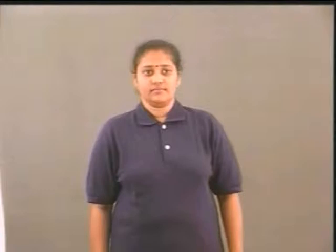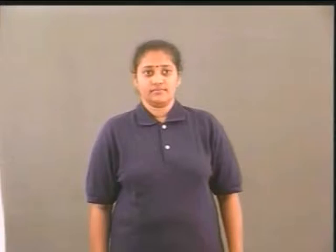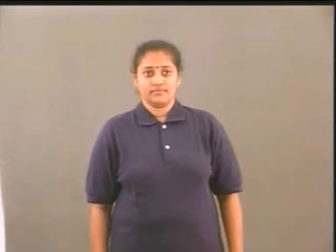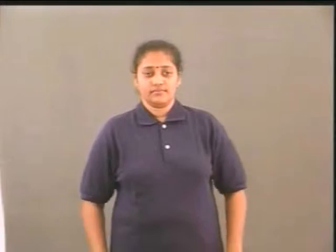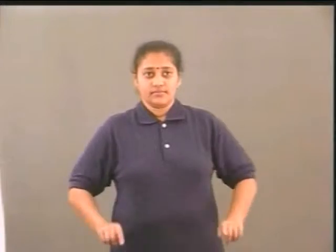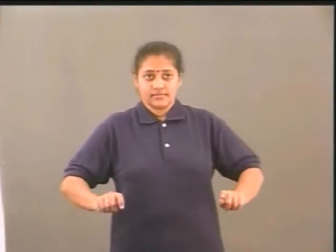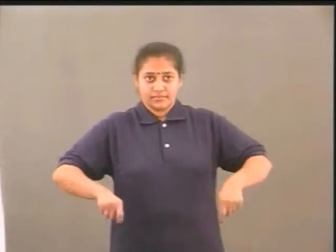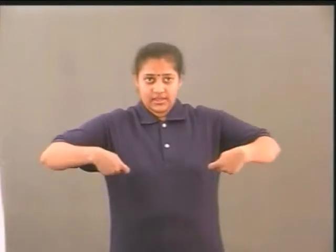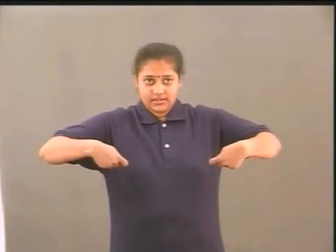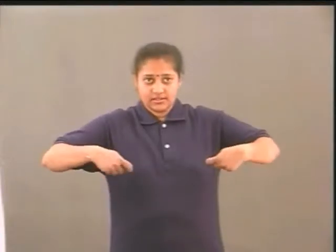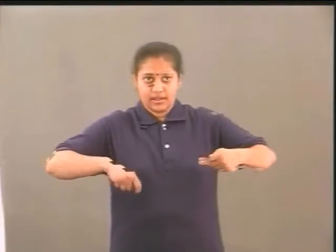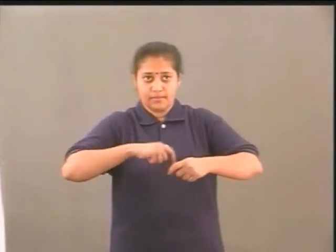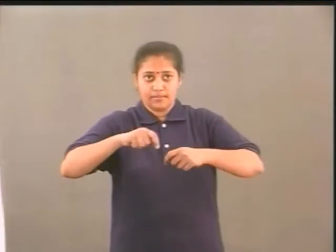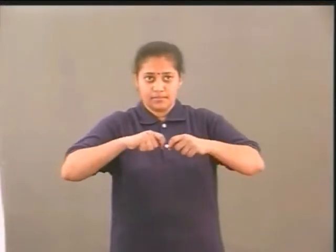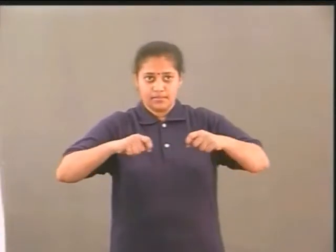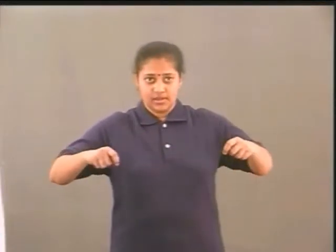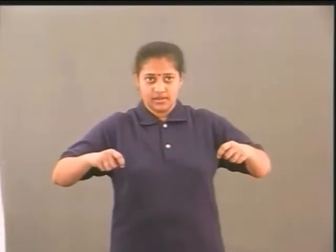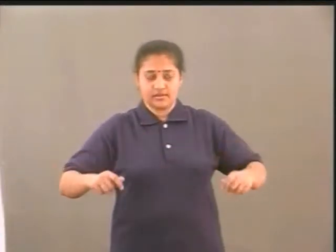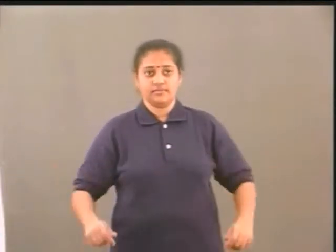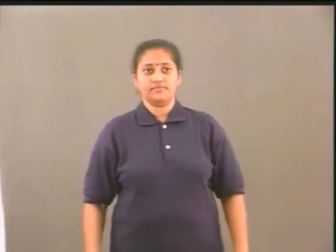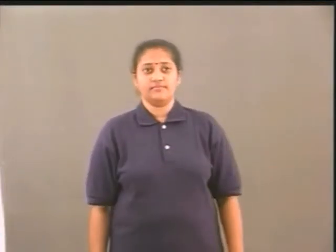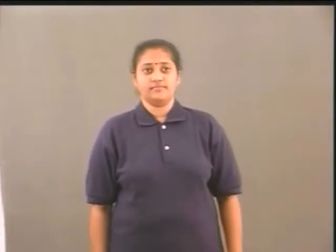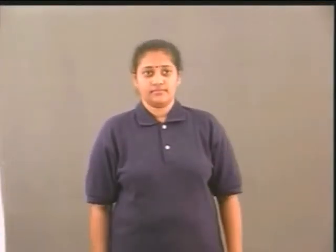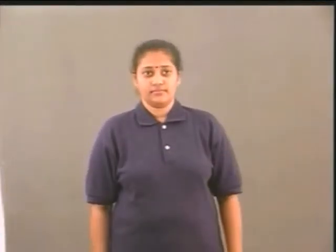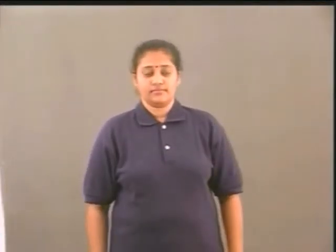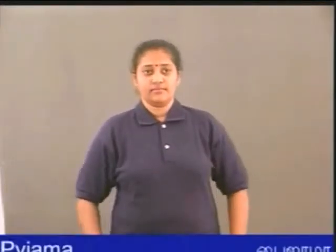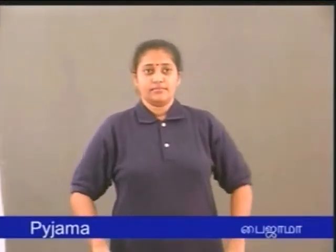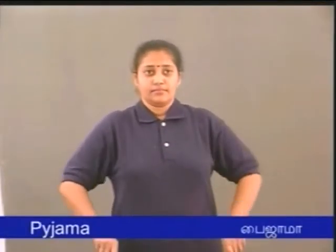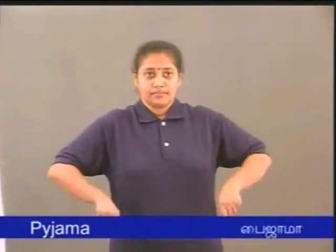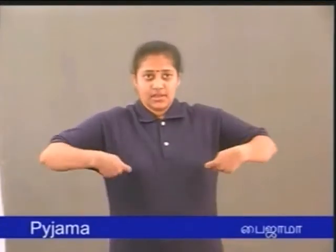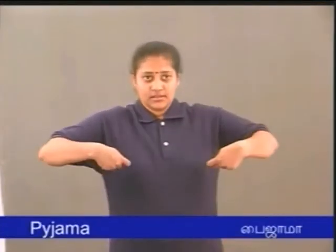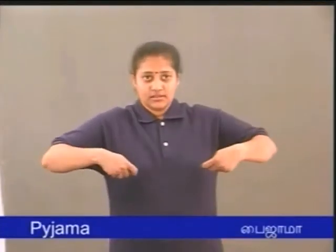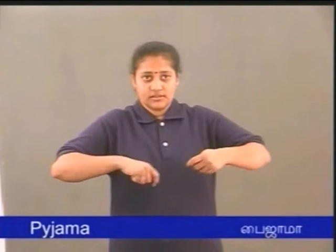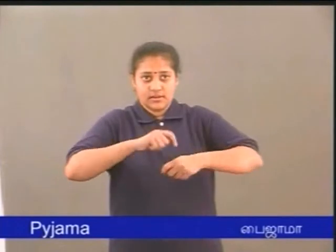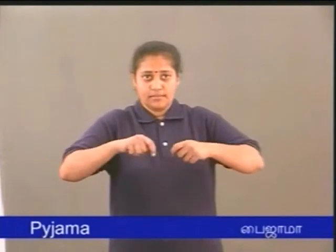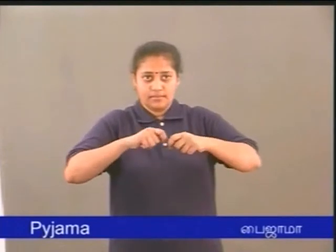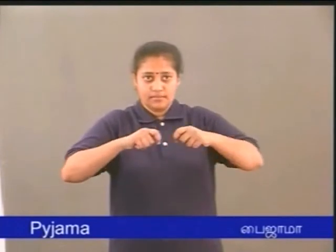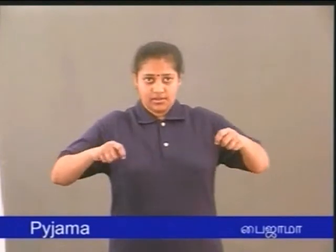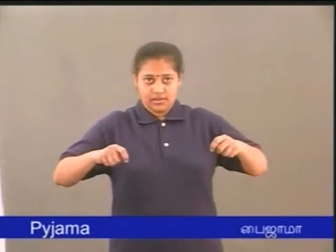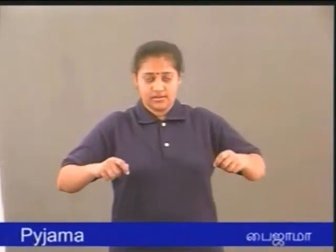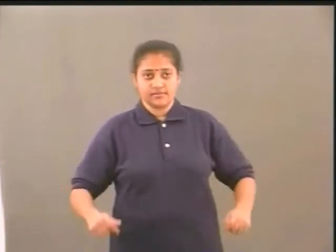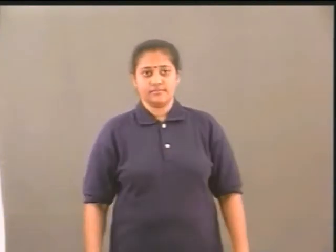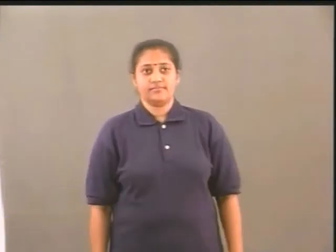pyjama